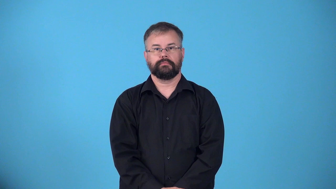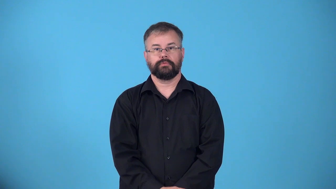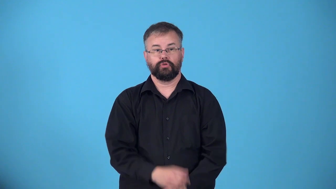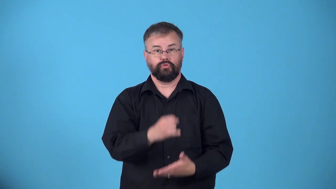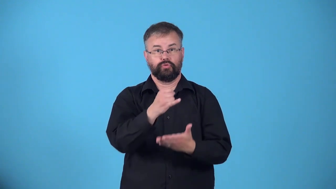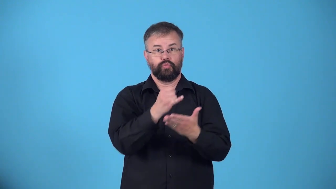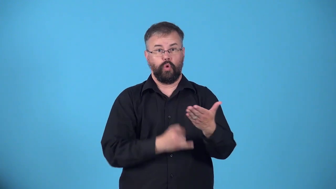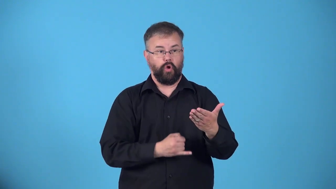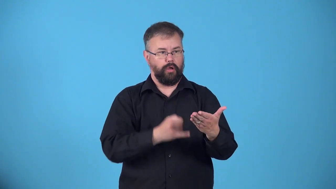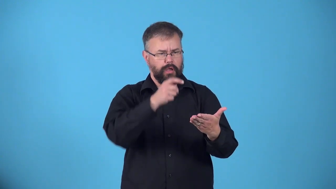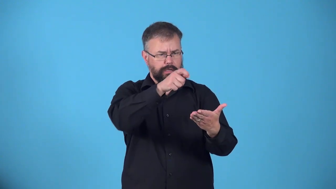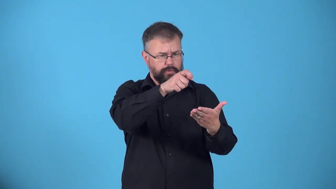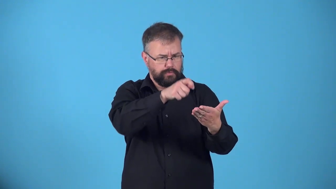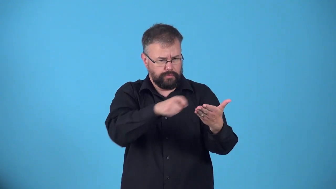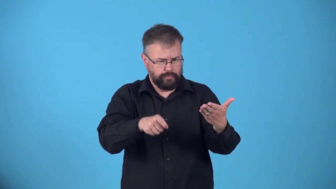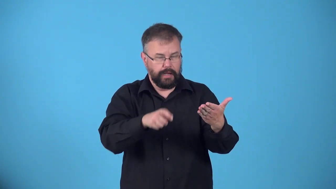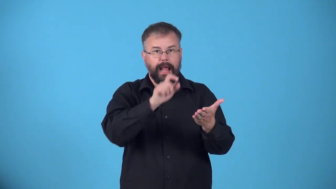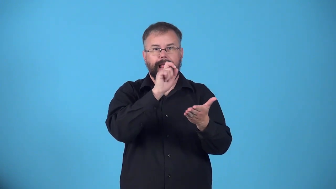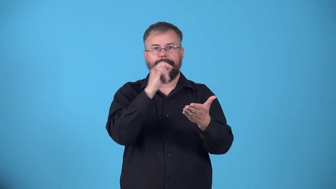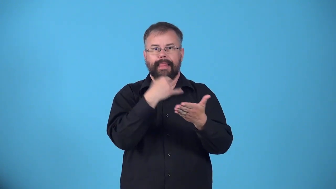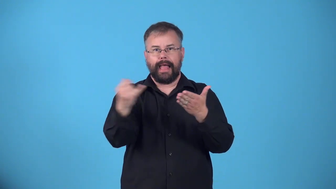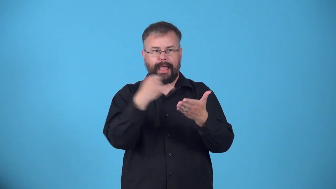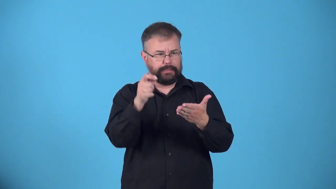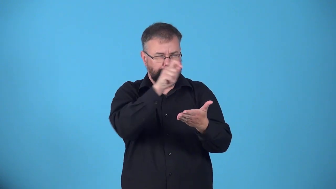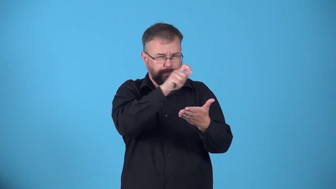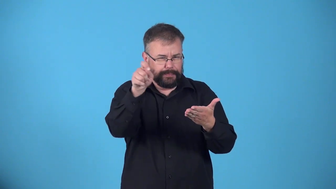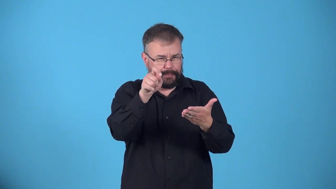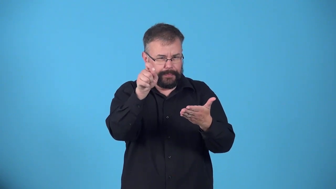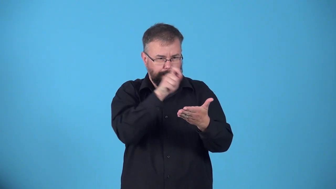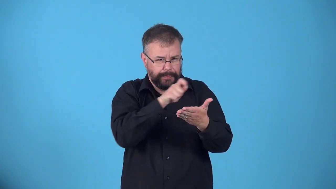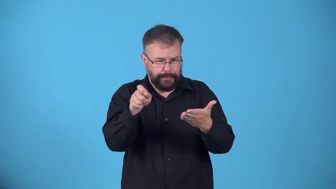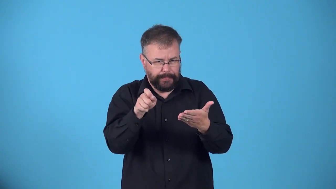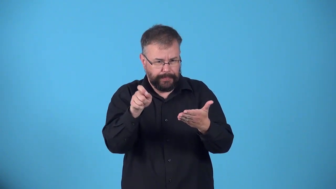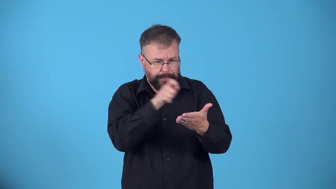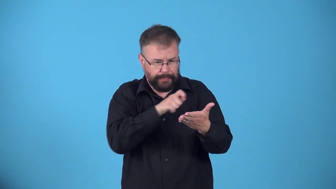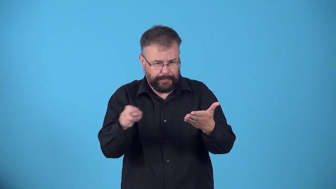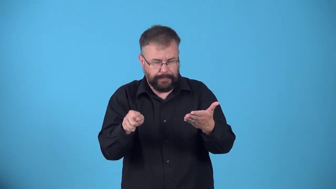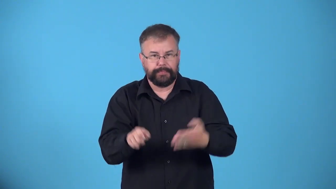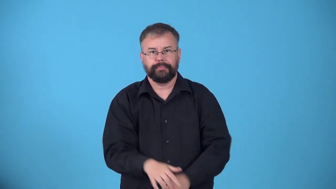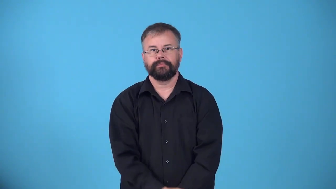lineation